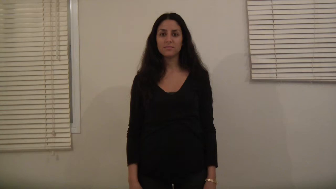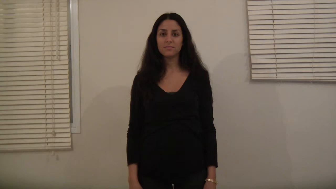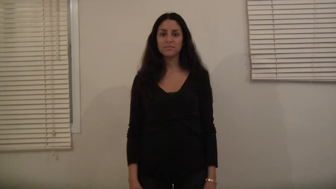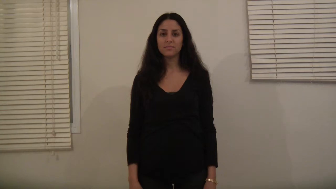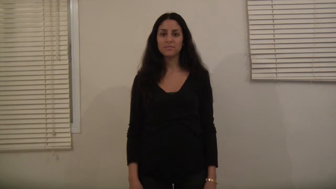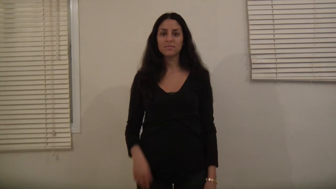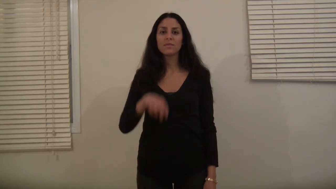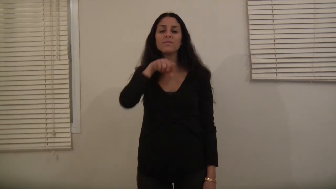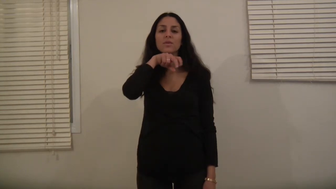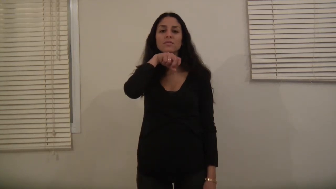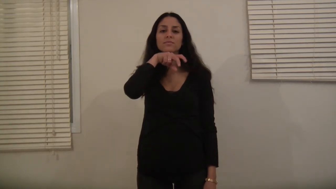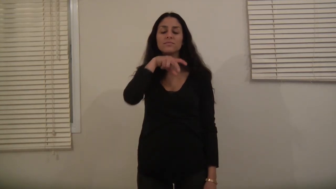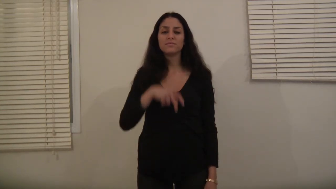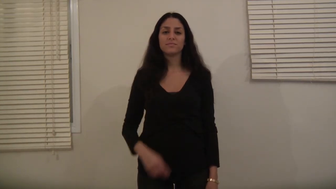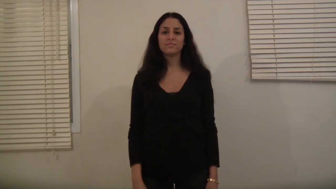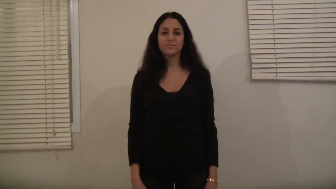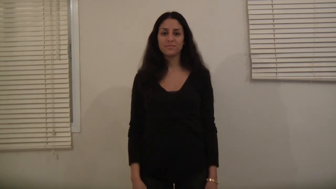Frog